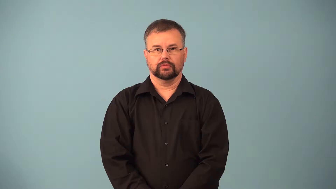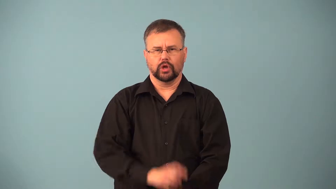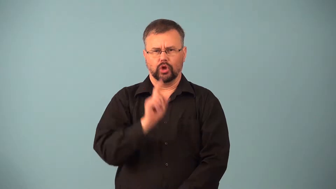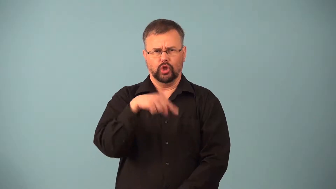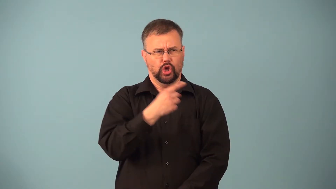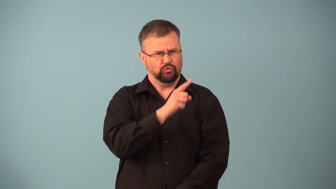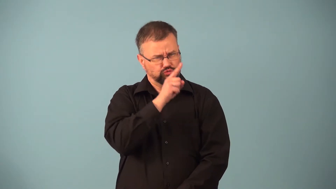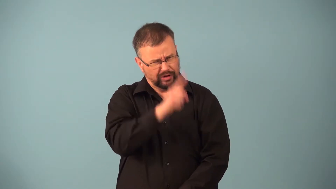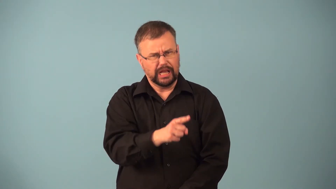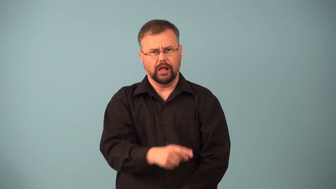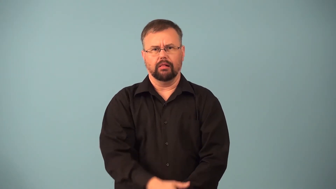lifelike